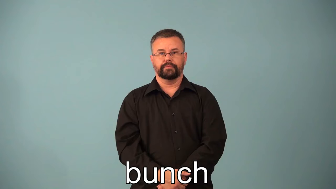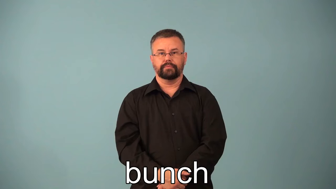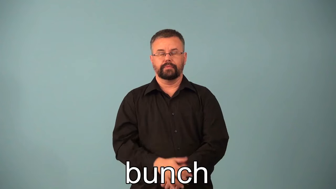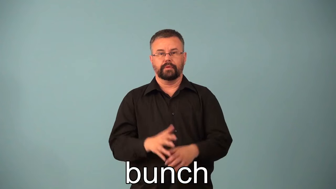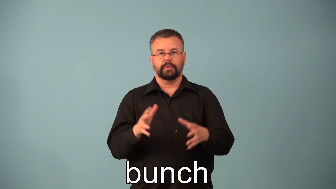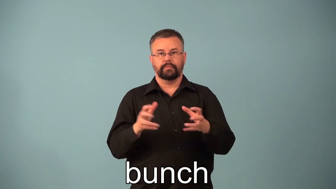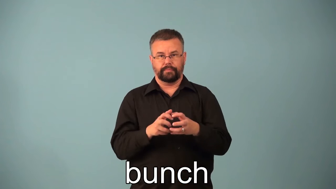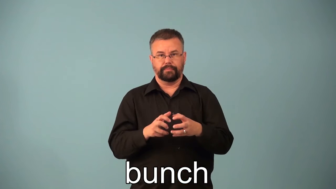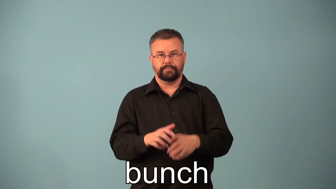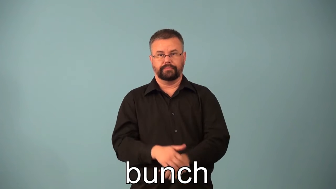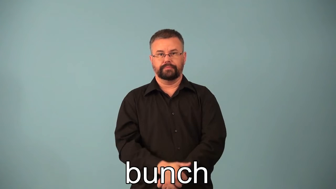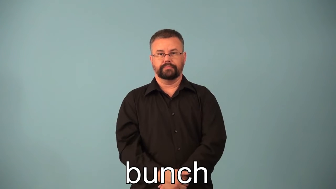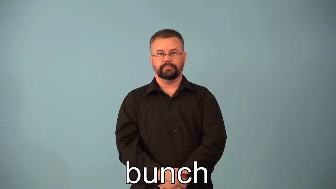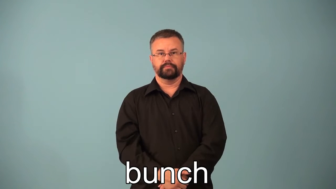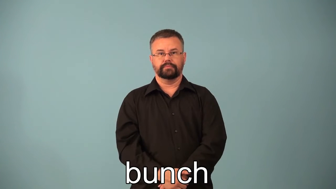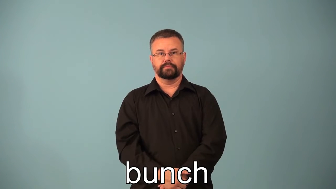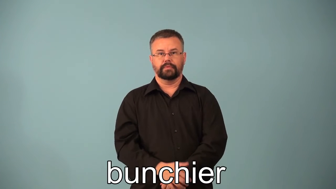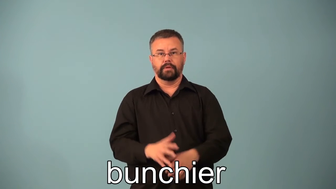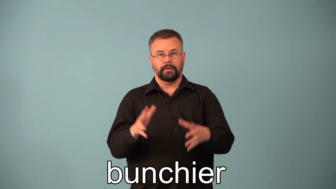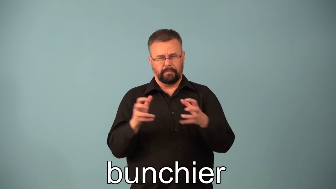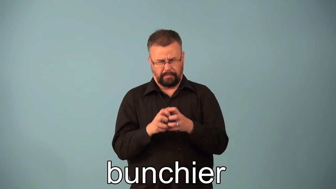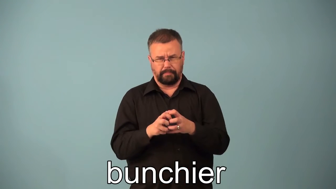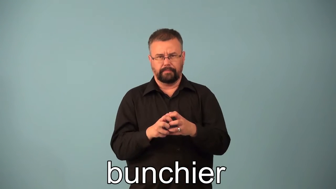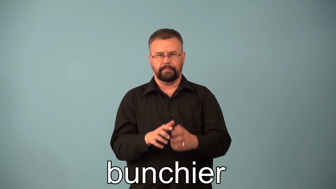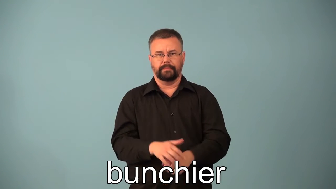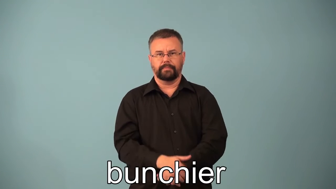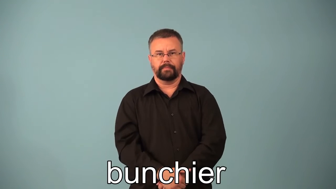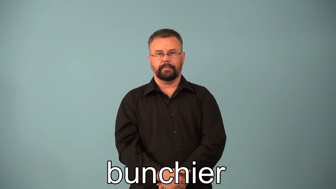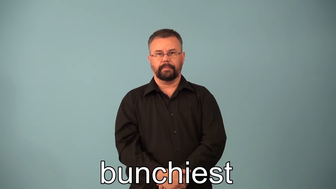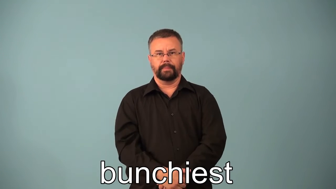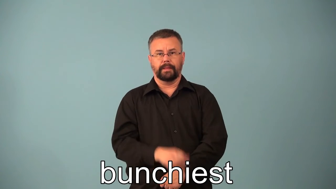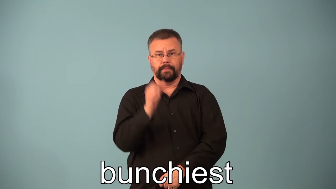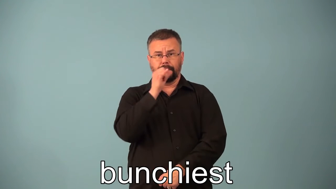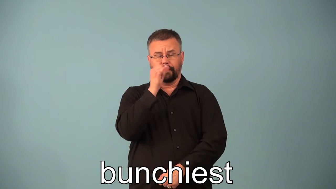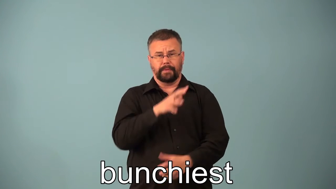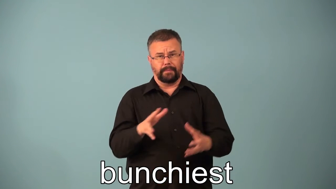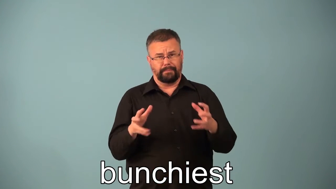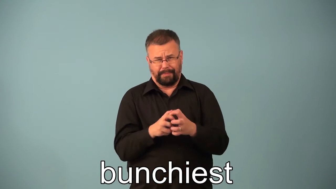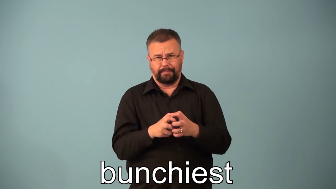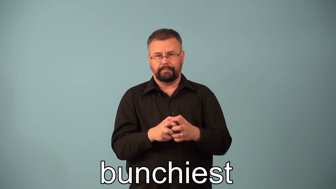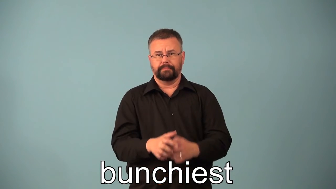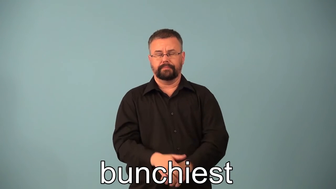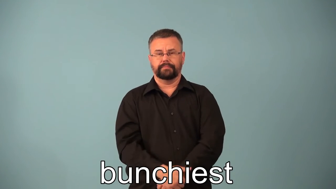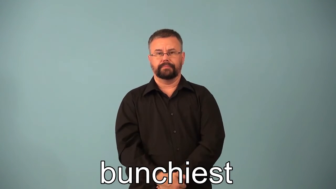bunchier,bunchiest